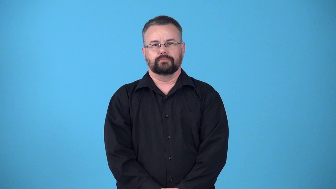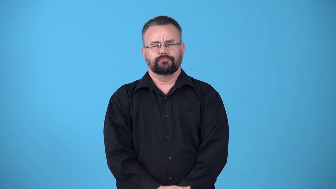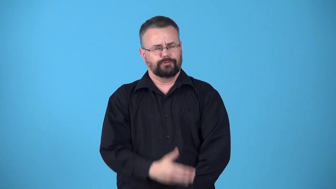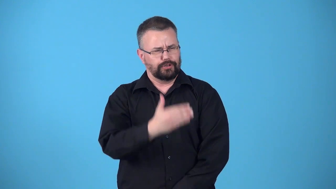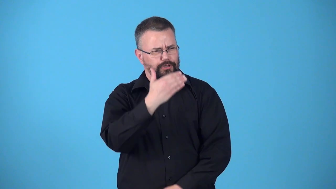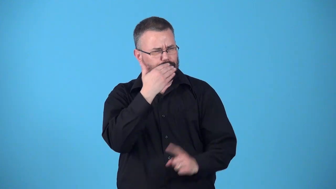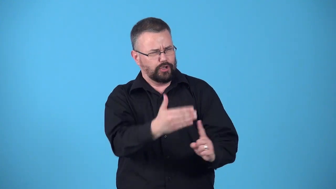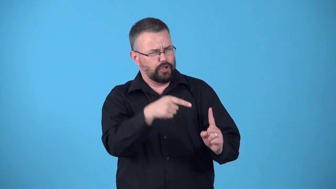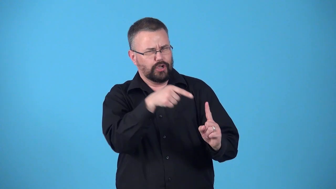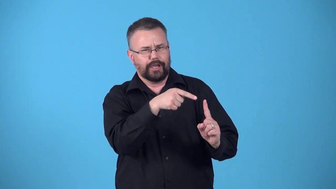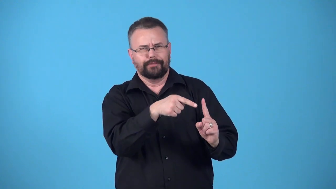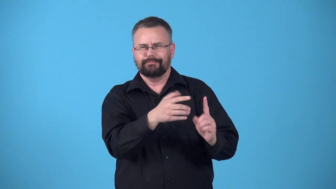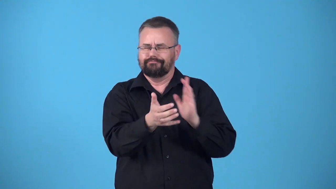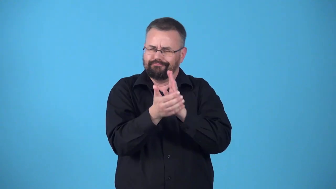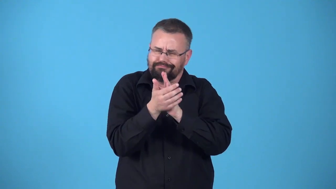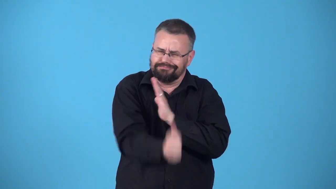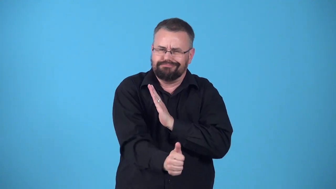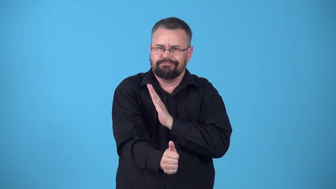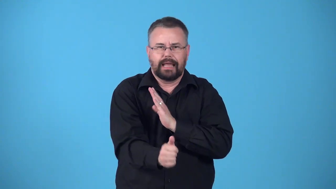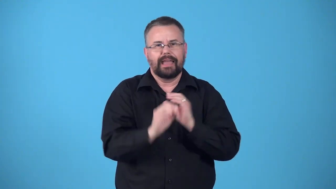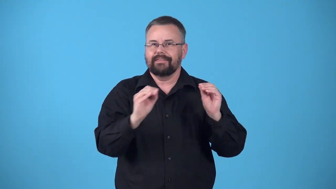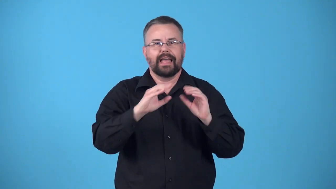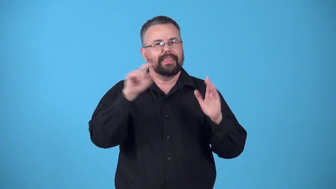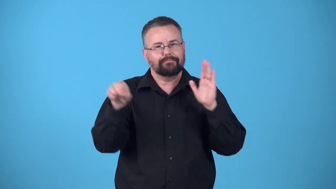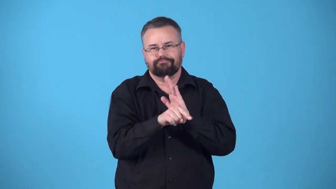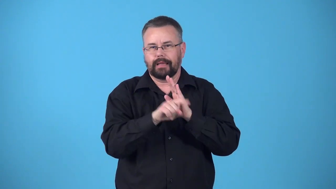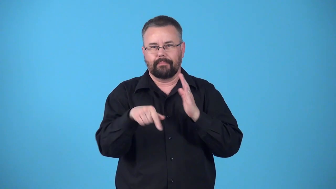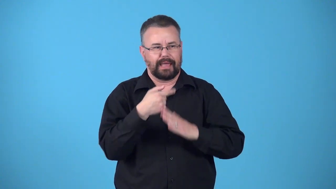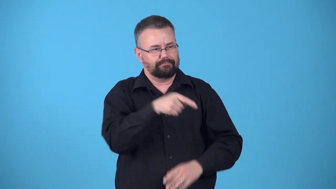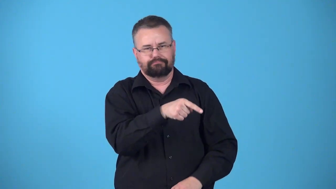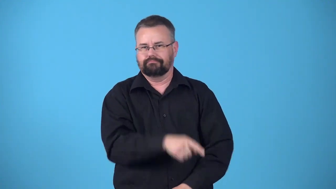can't say enough about him